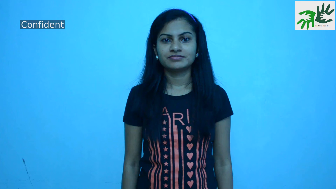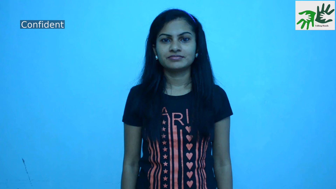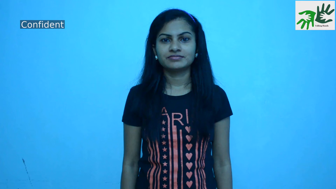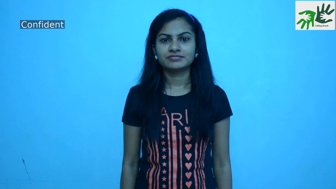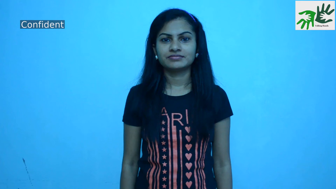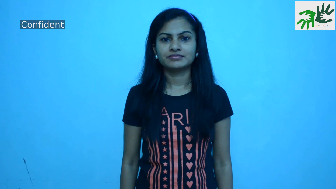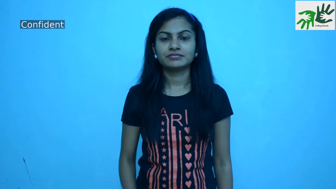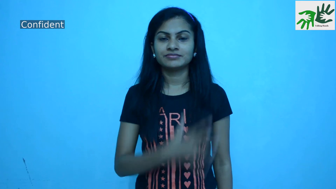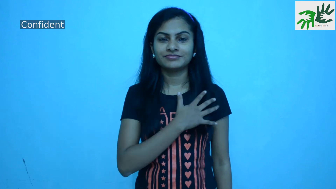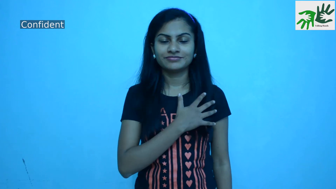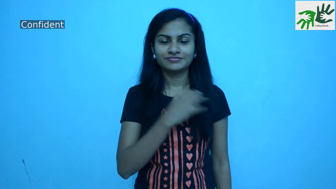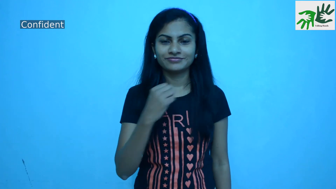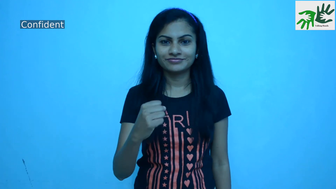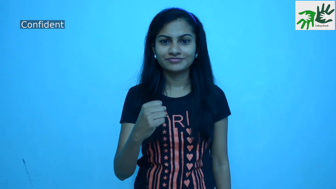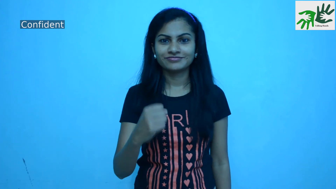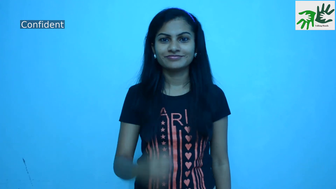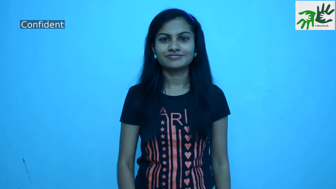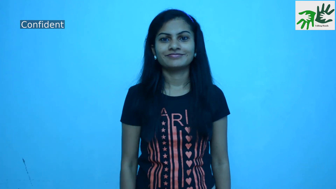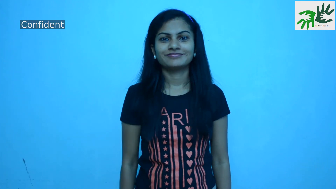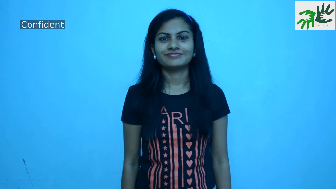Confident